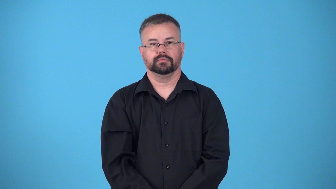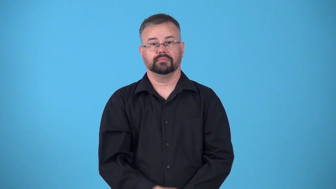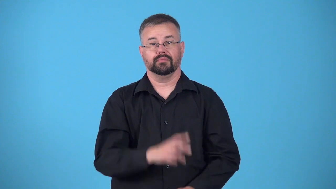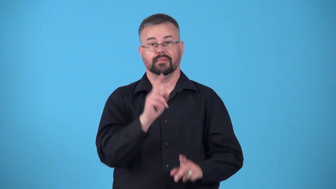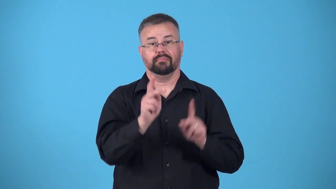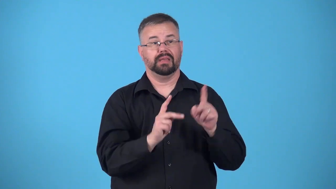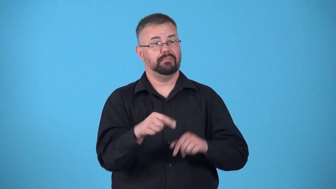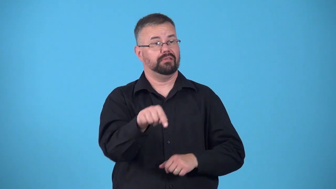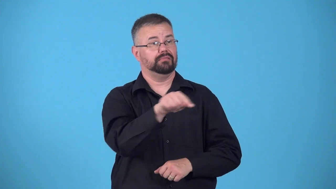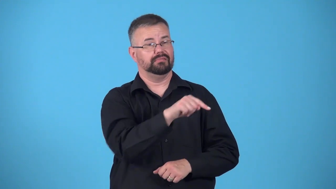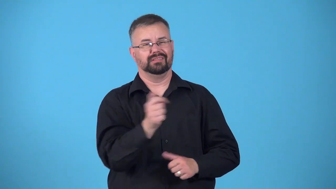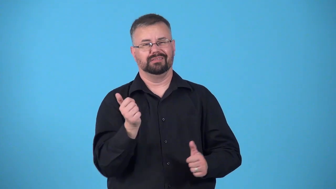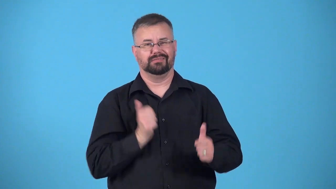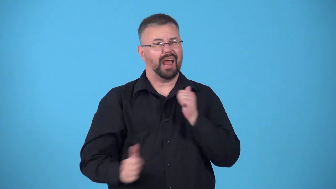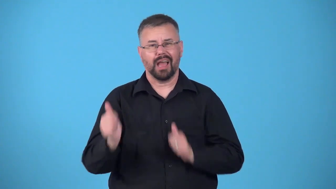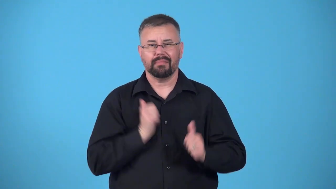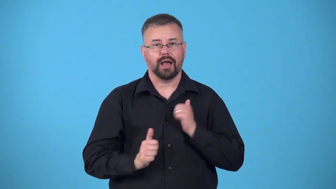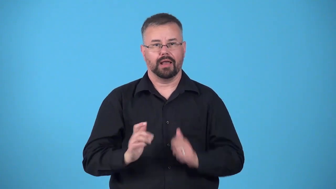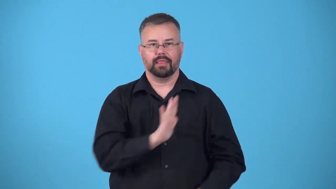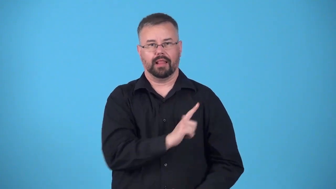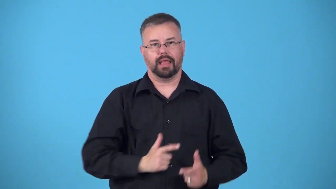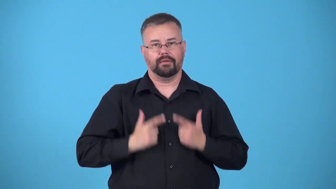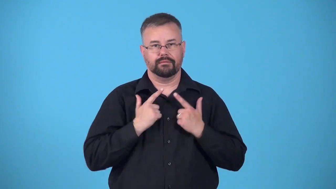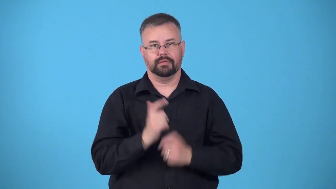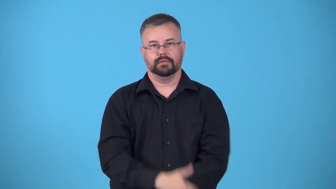soap opera